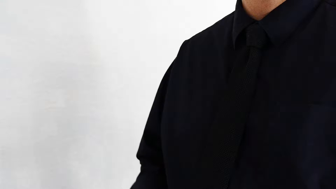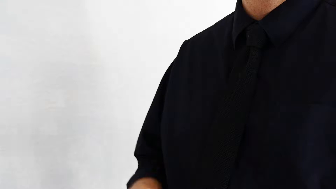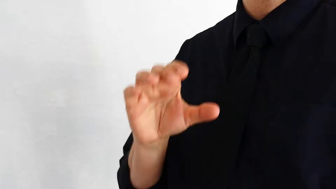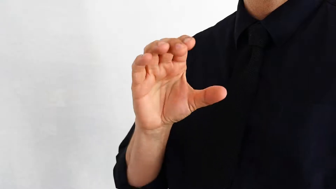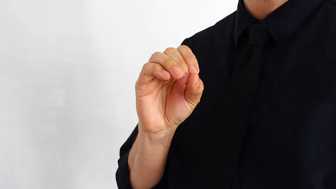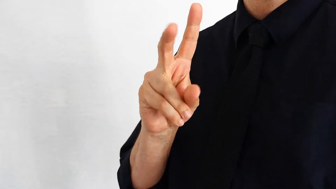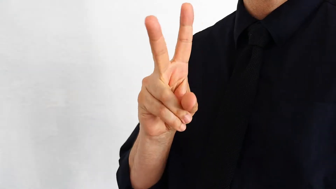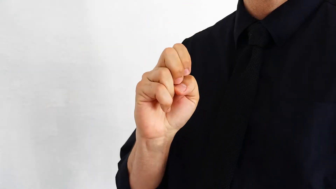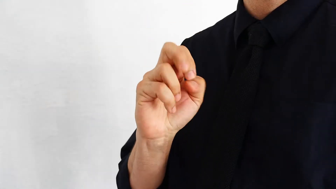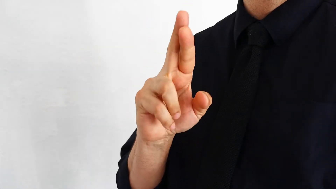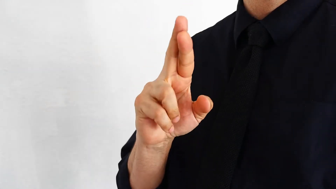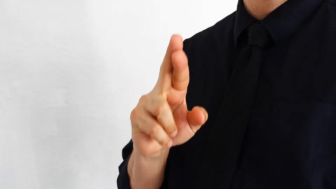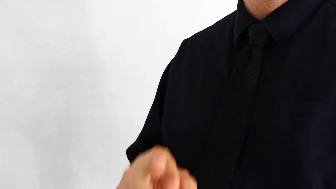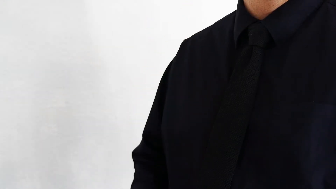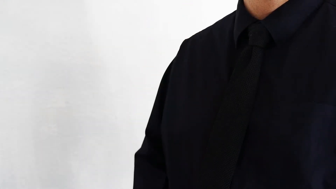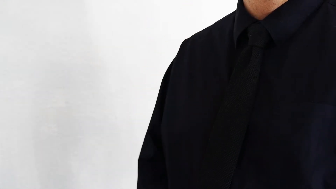C-O-V-E-R